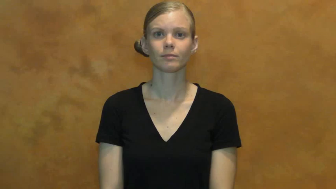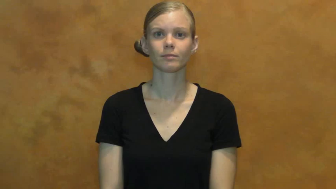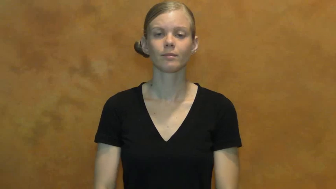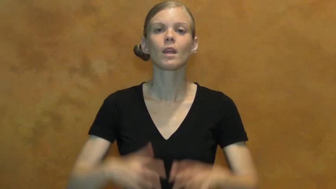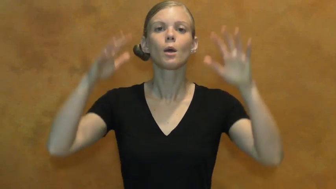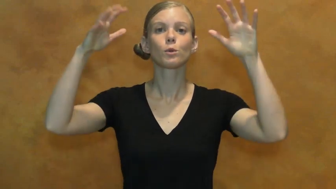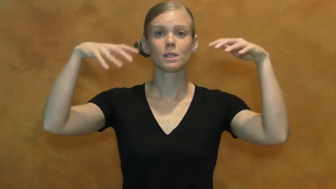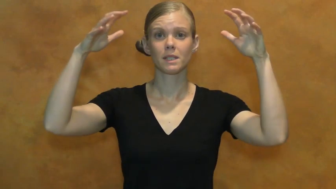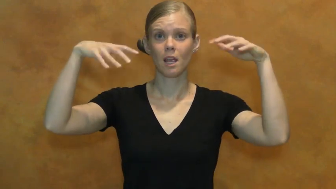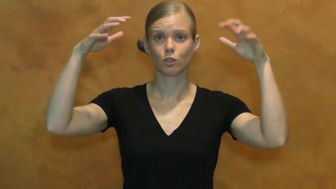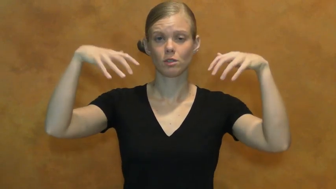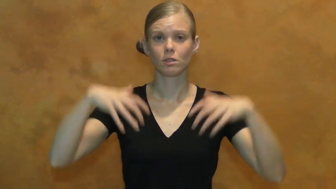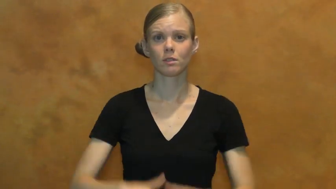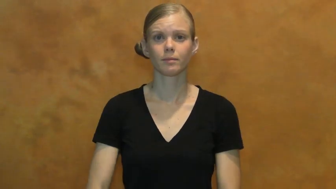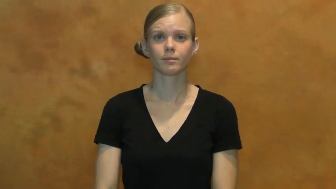precipitation